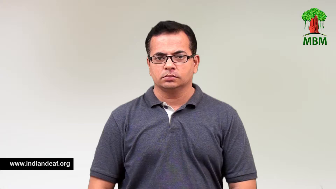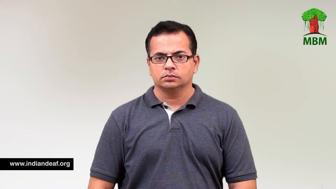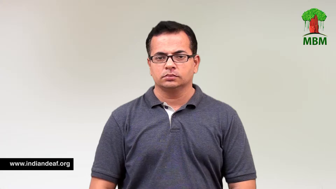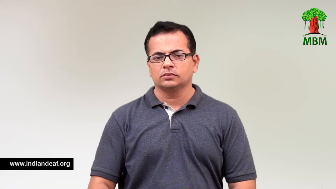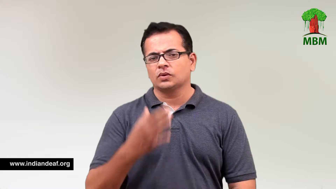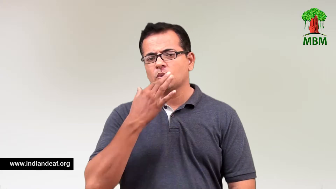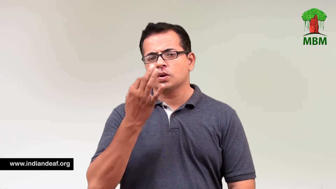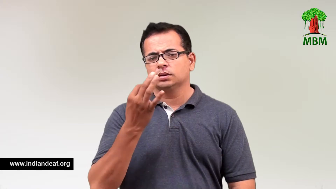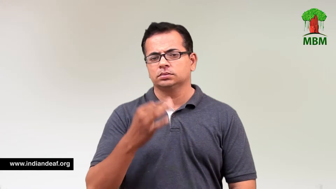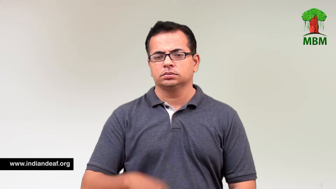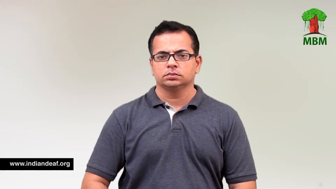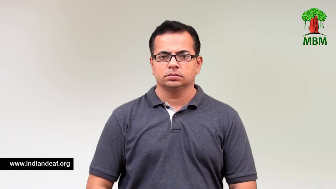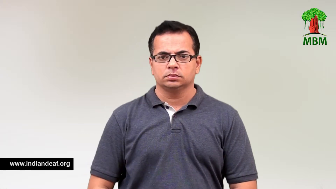sweet